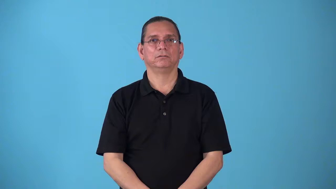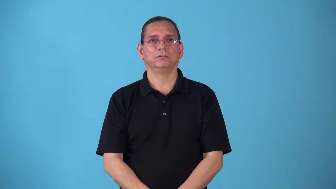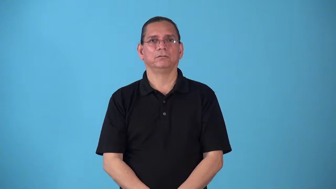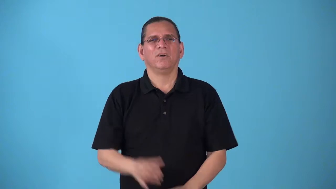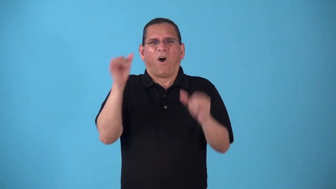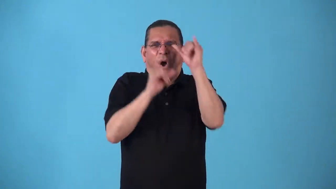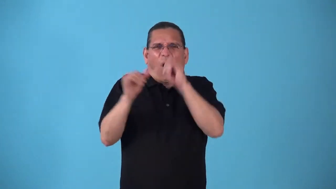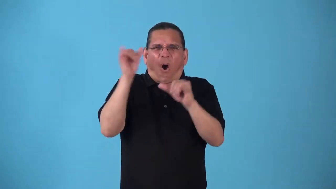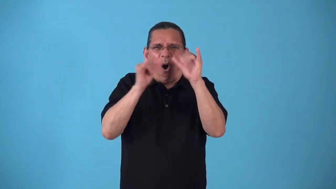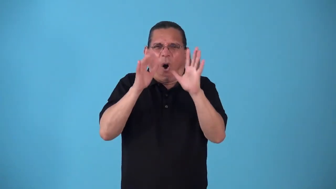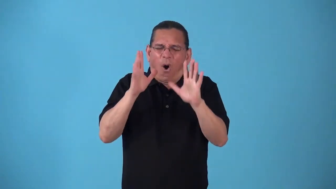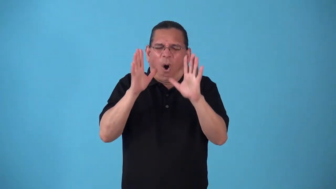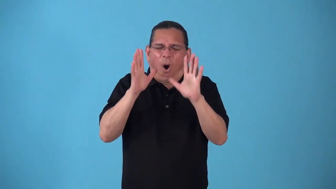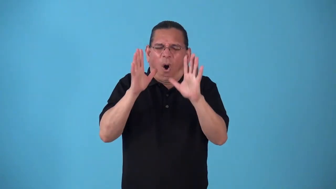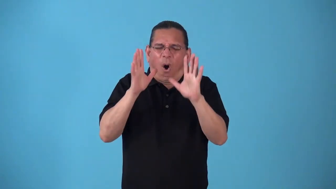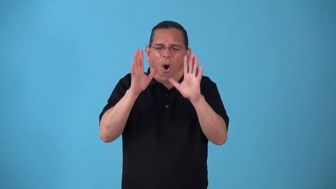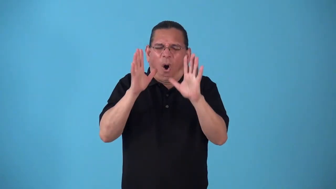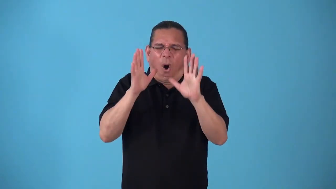humdinger